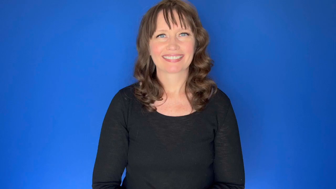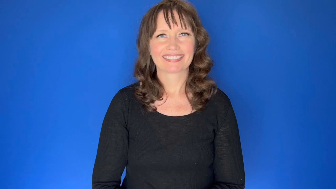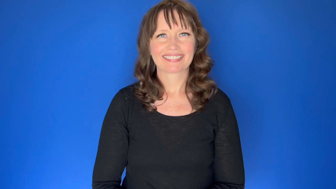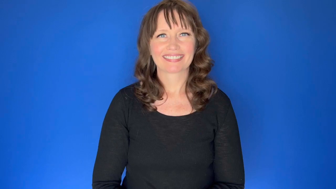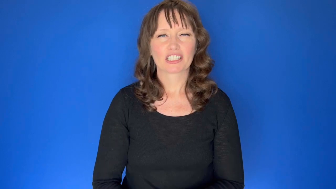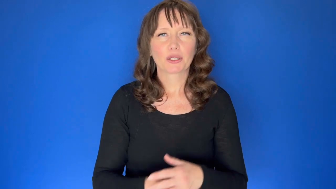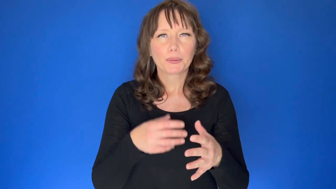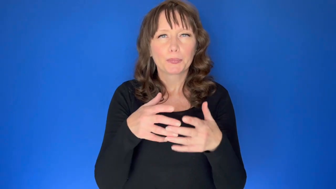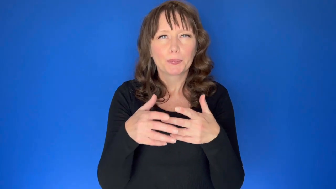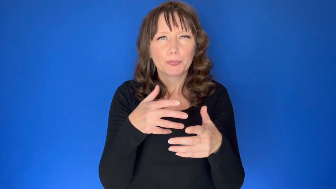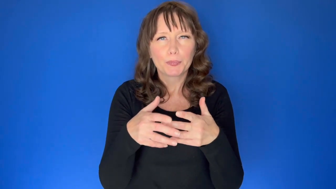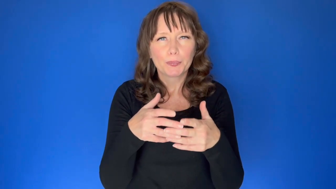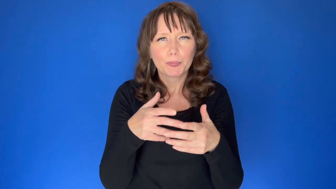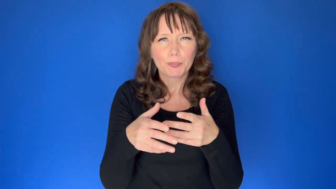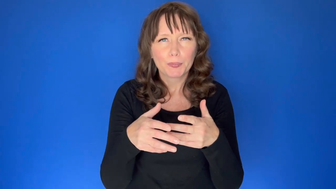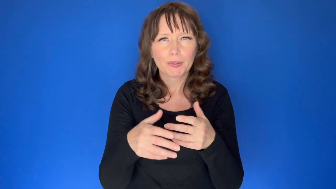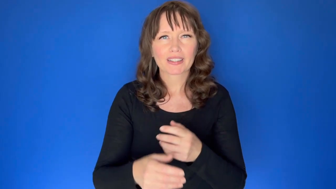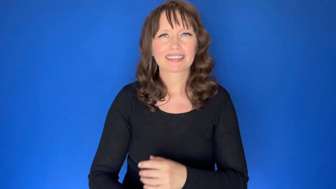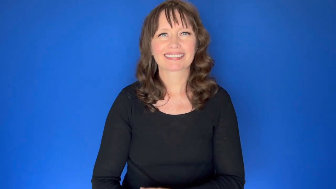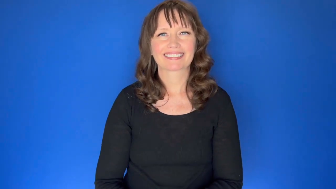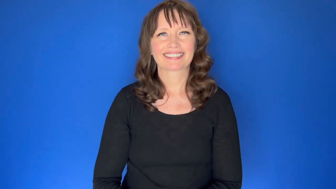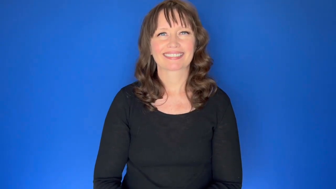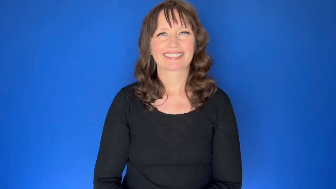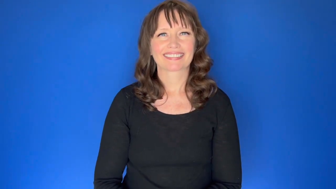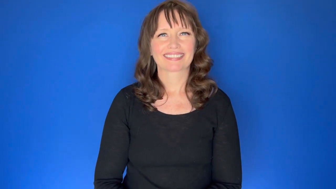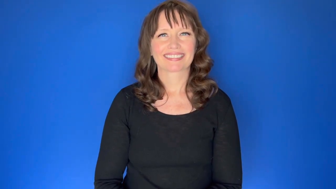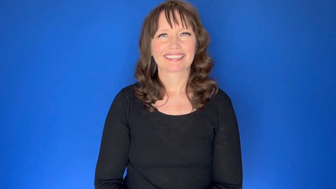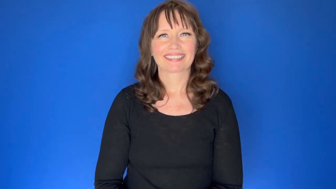light grey